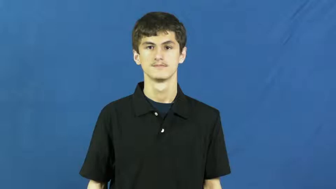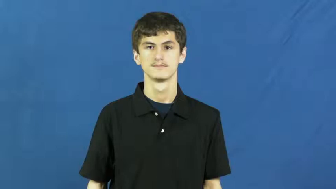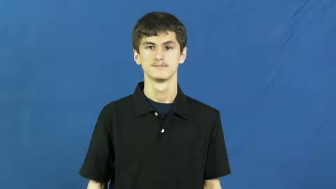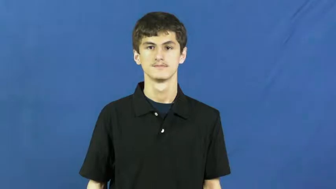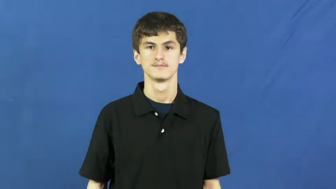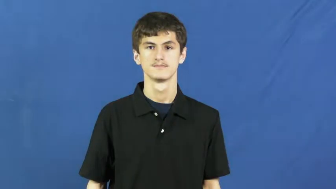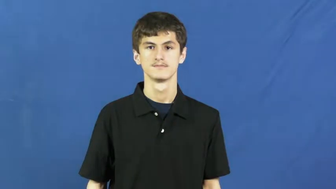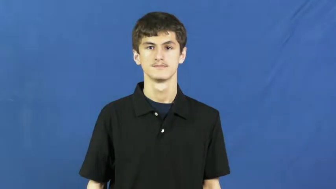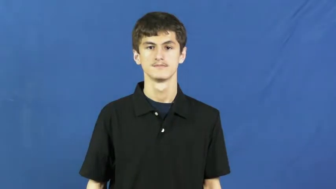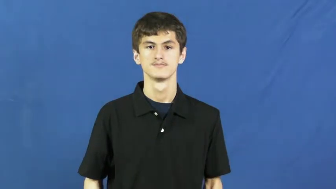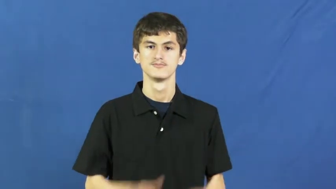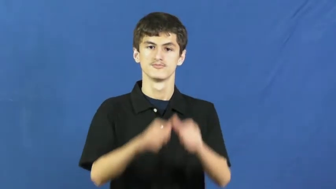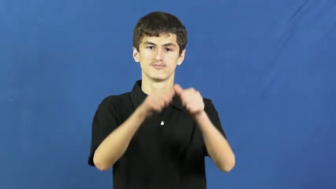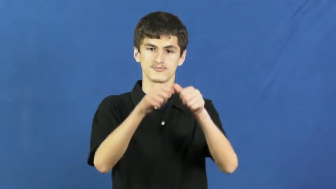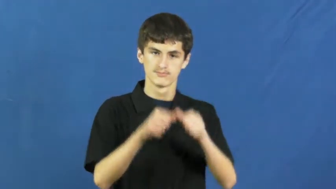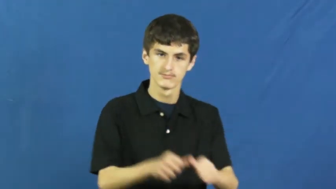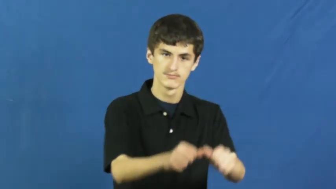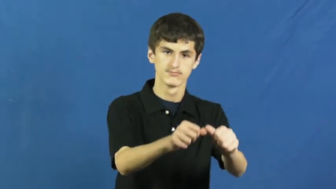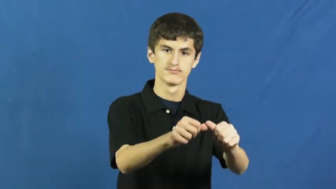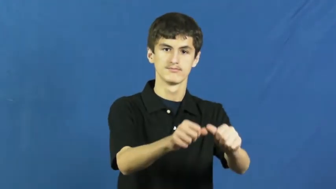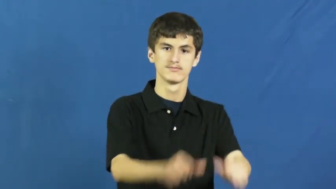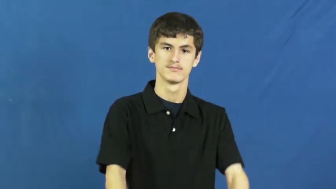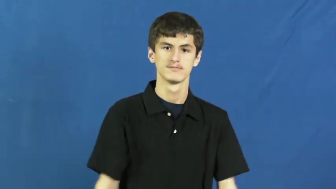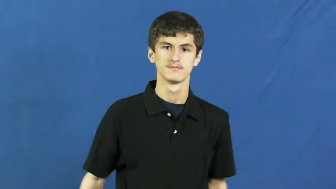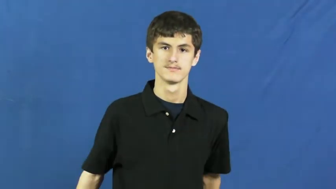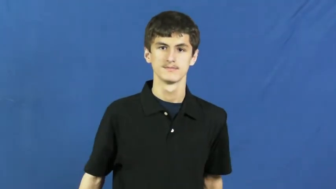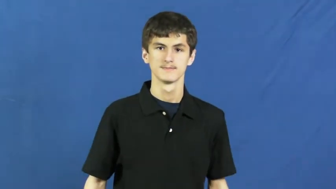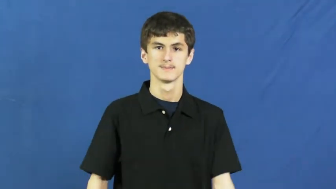roll on-continue